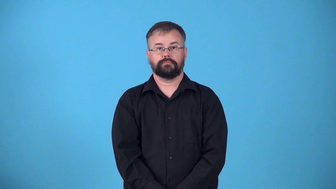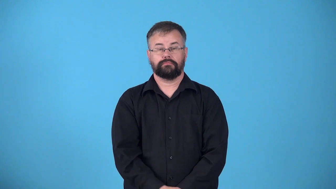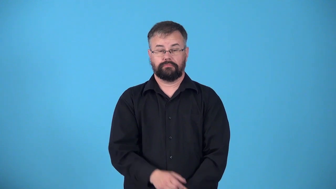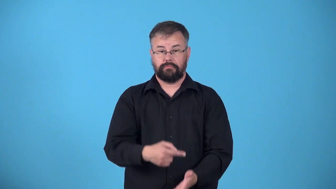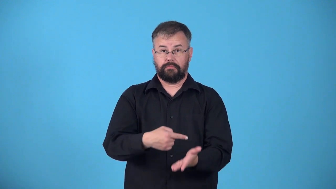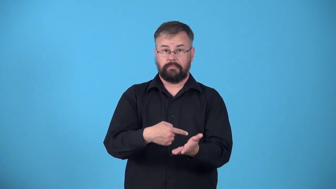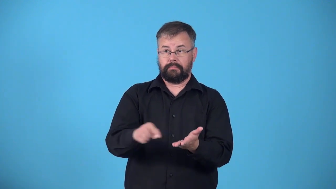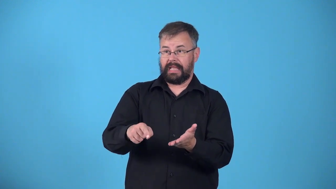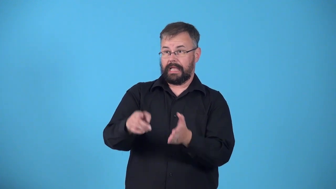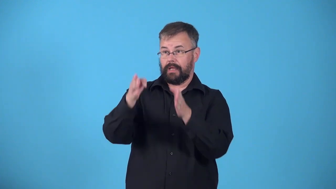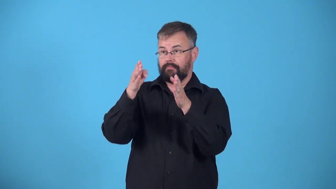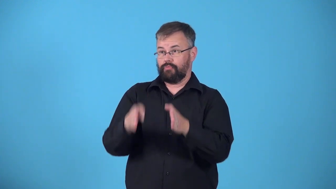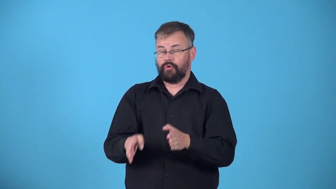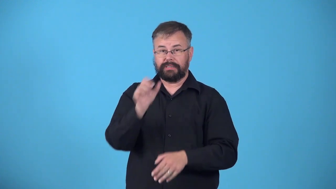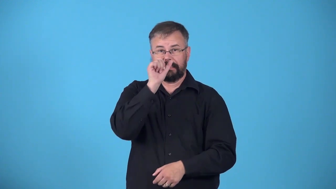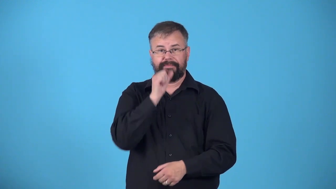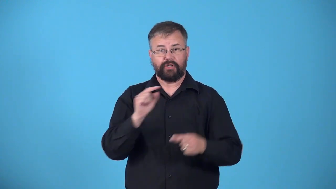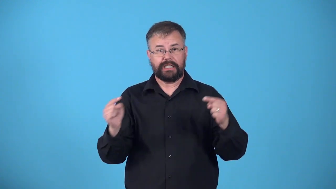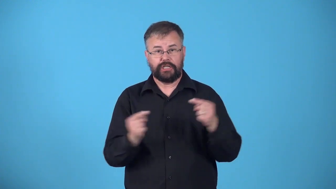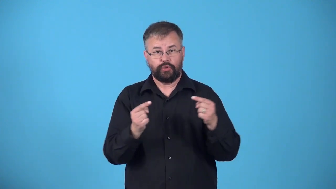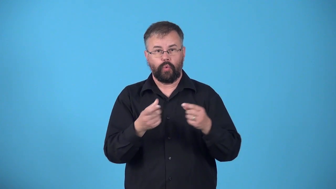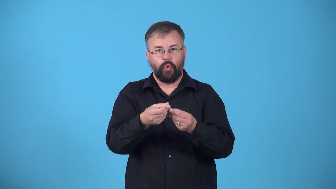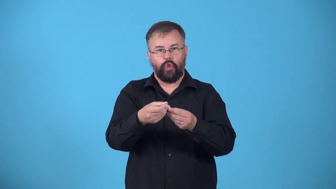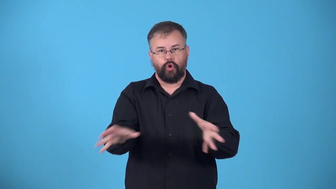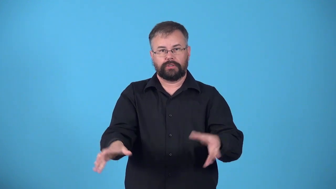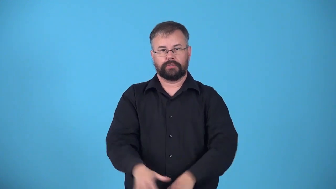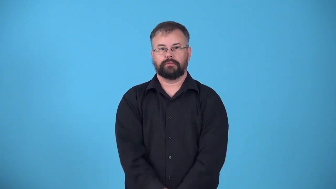indemnify,indemnity